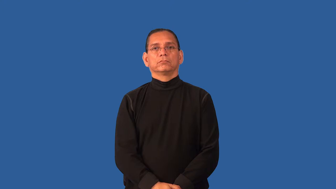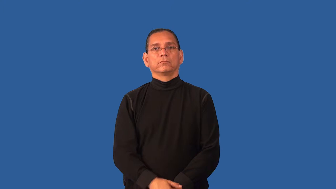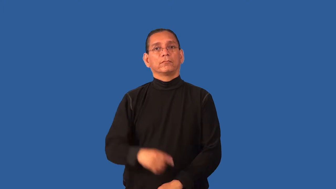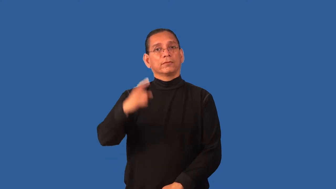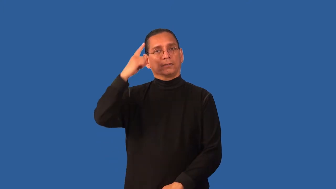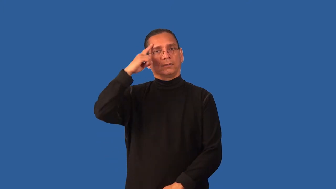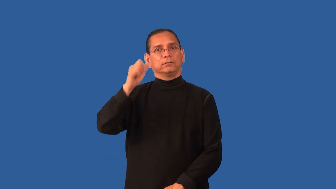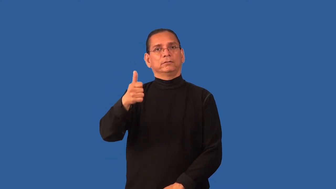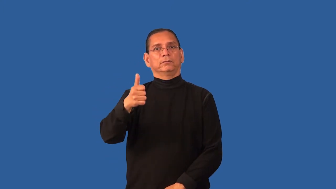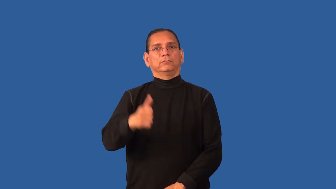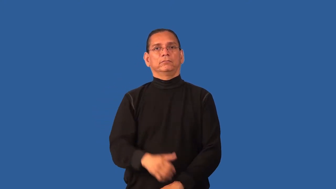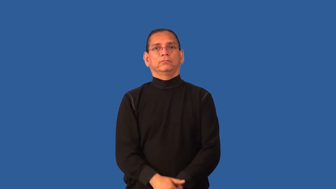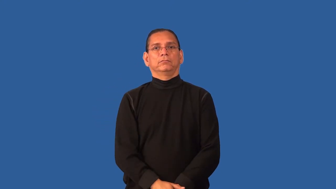dime